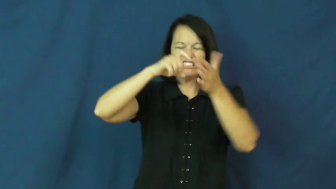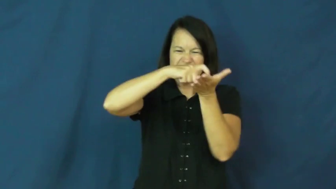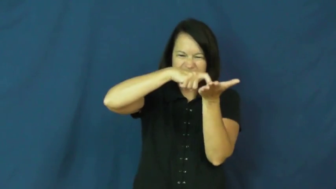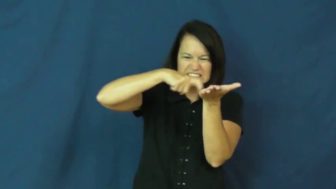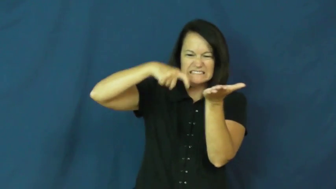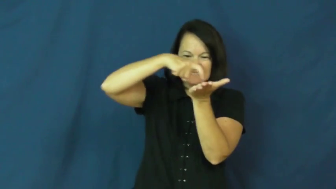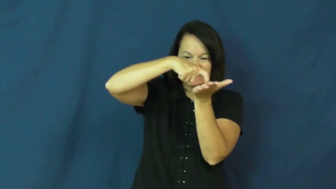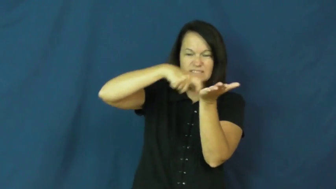pull off